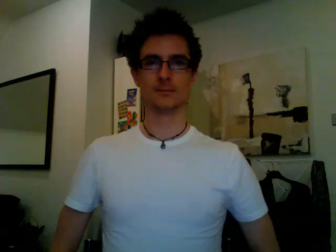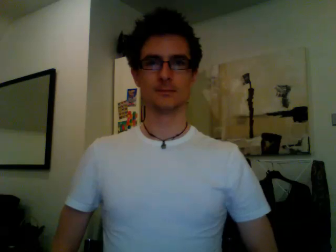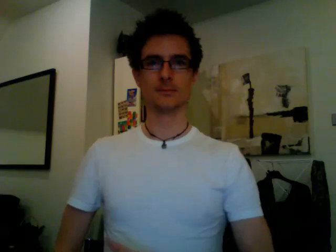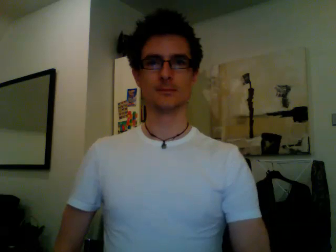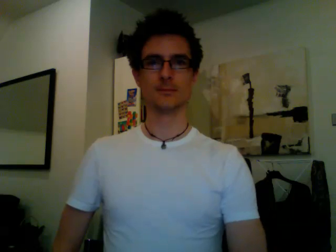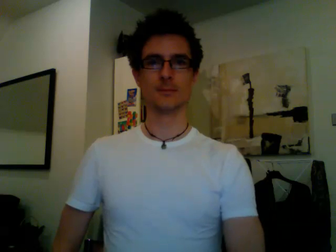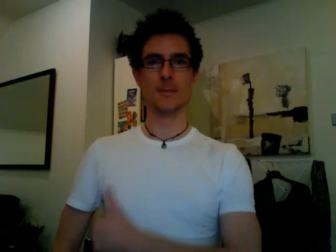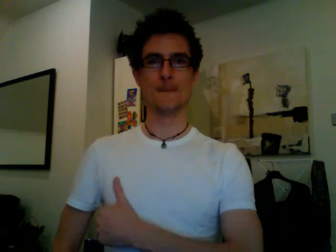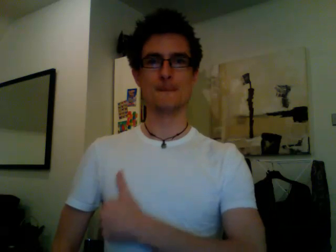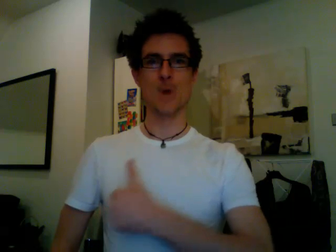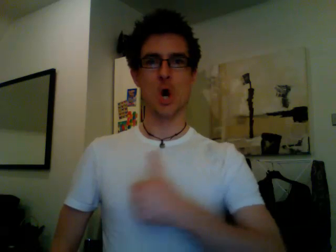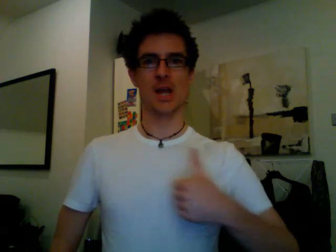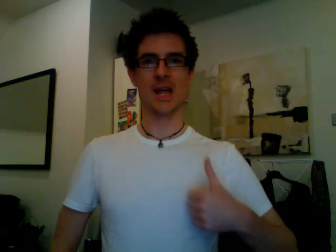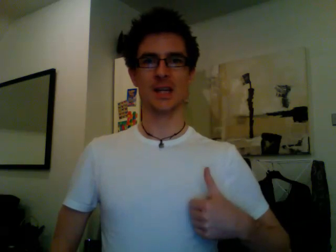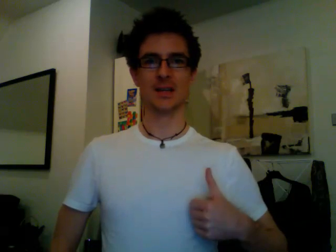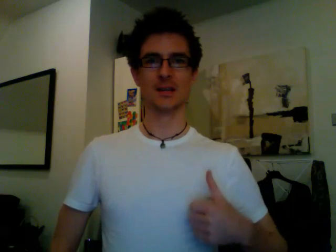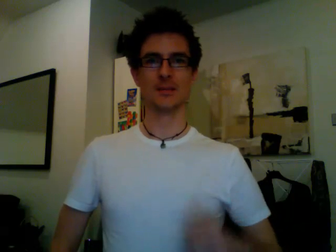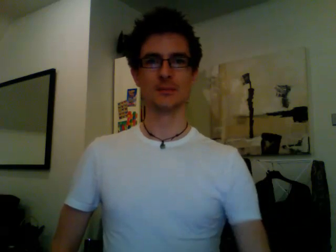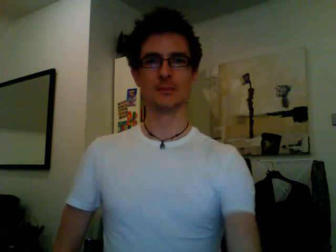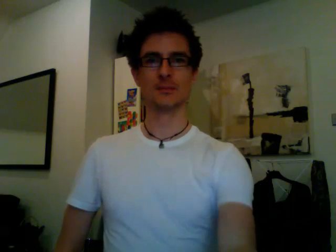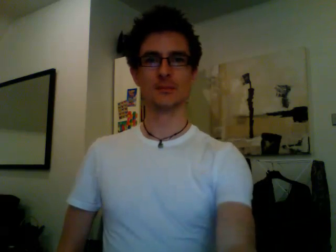morning